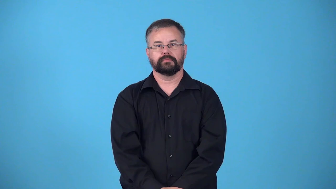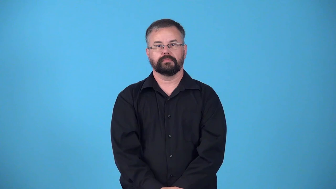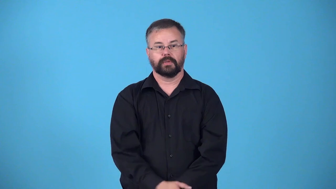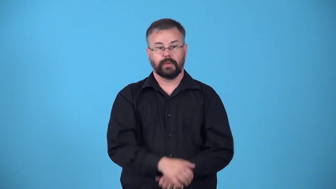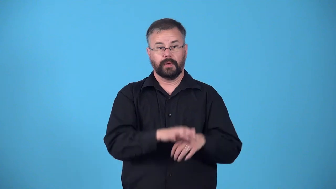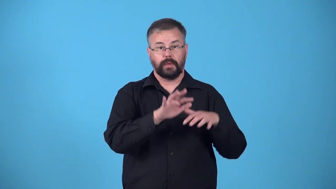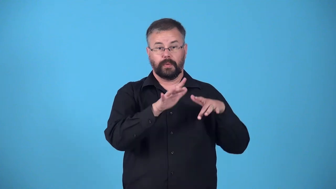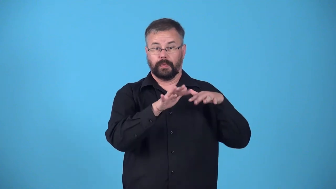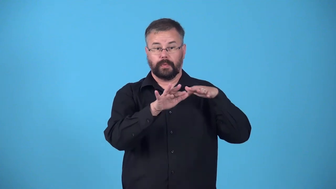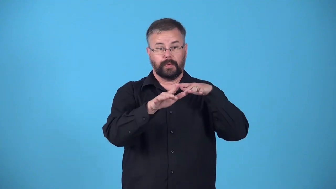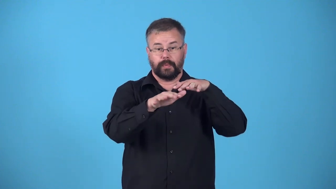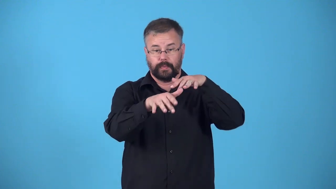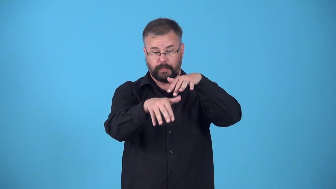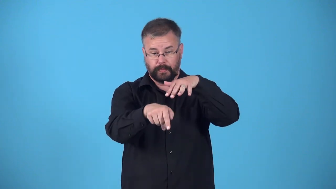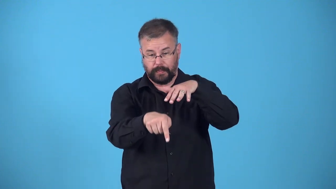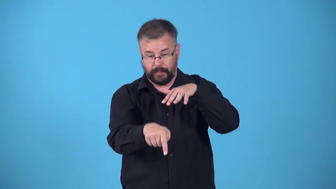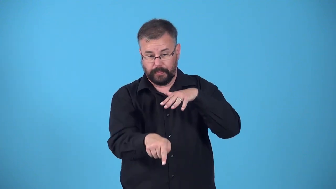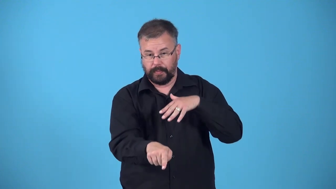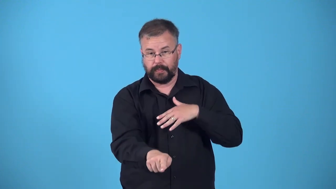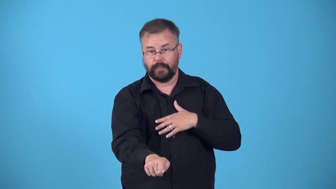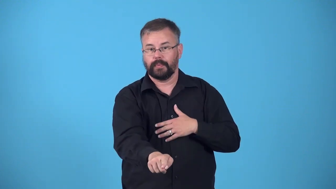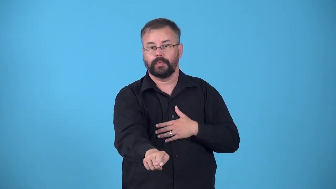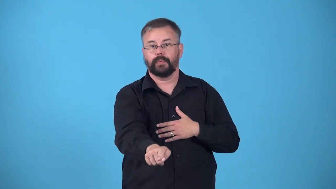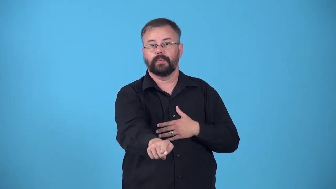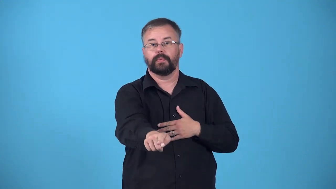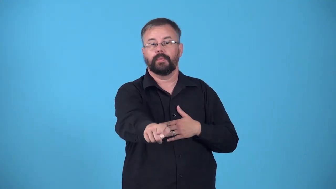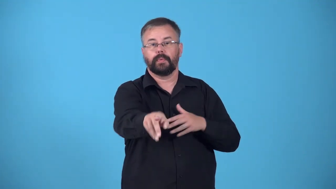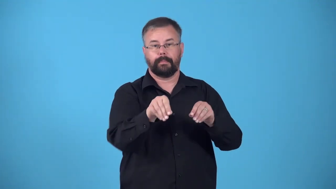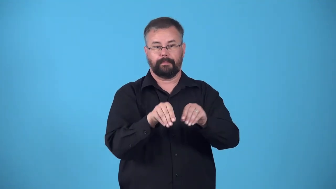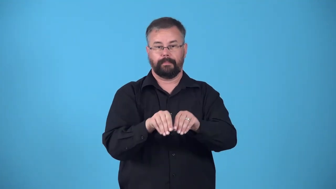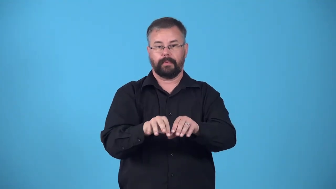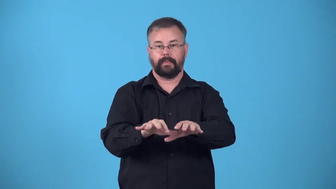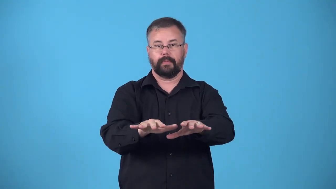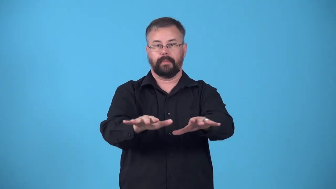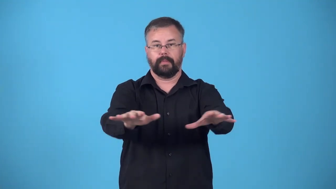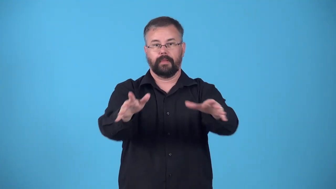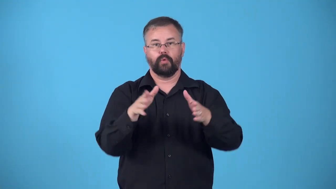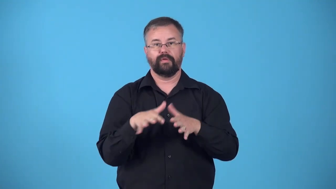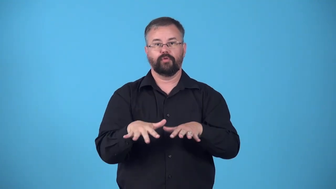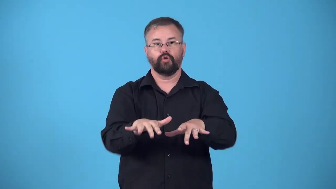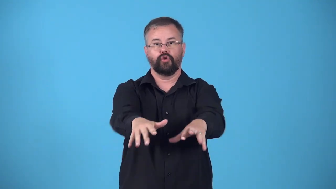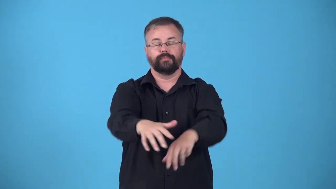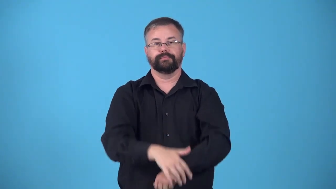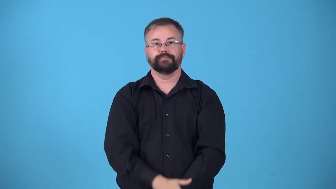empty into